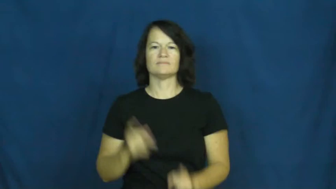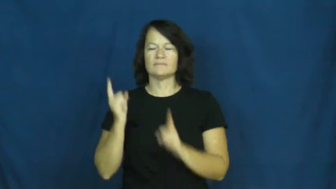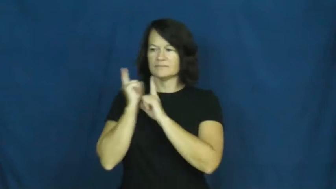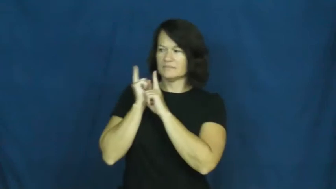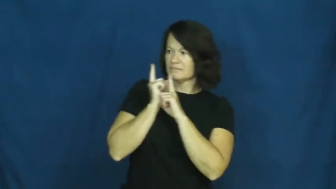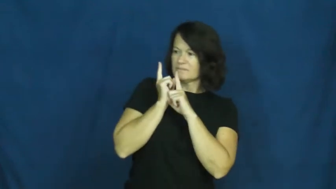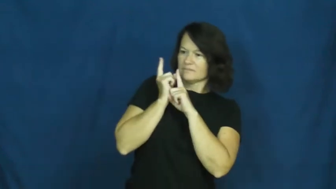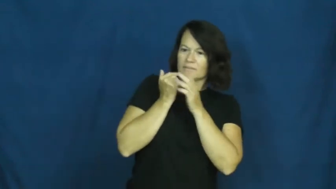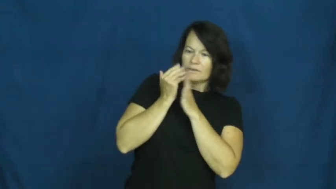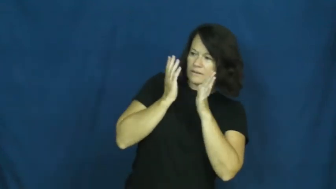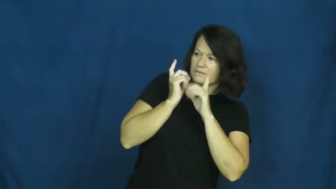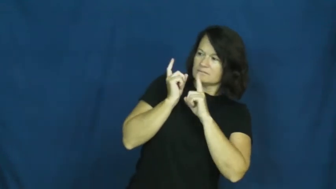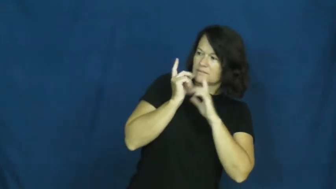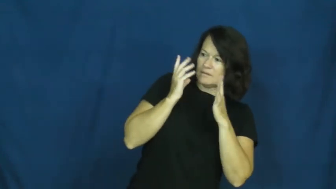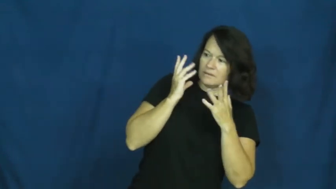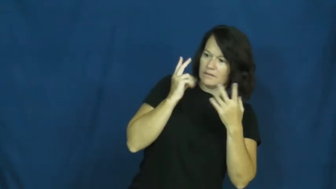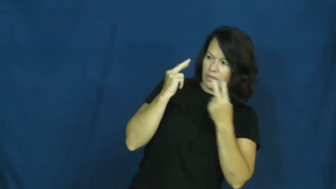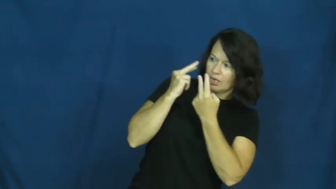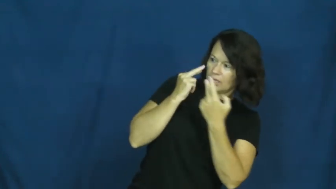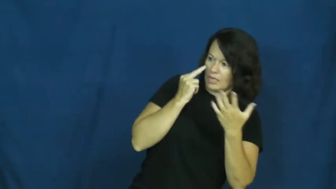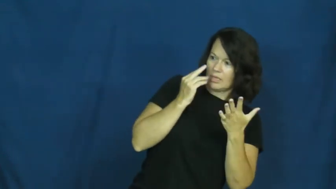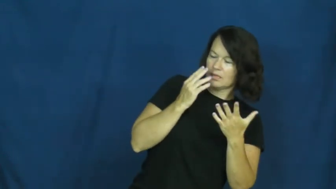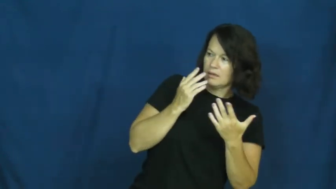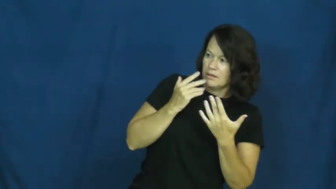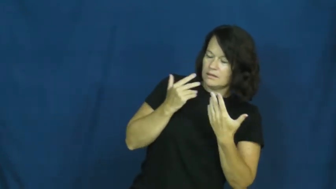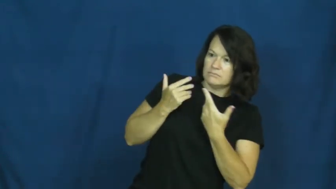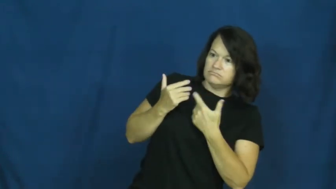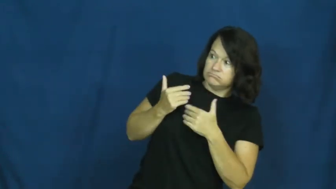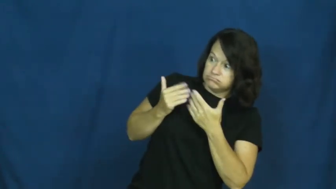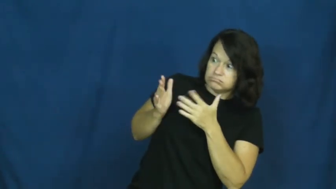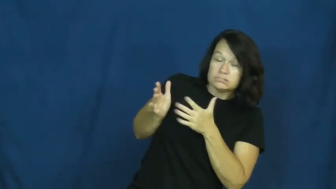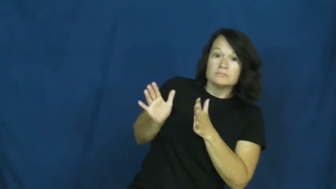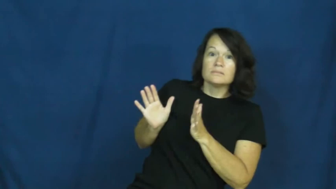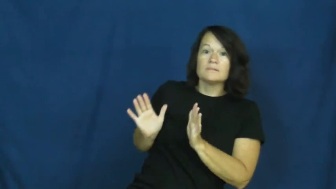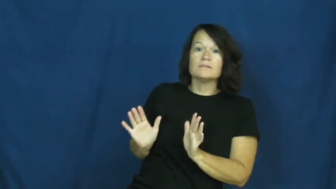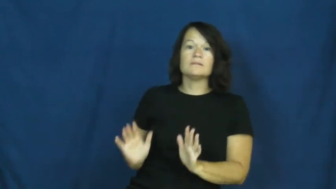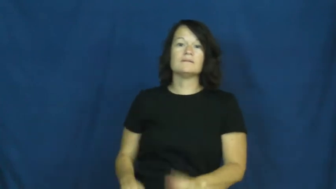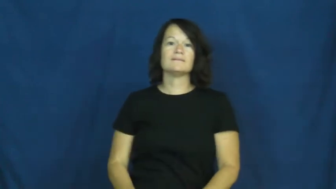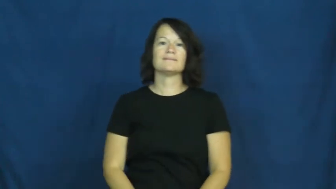breathing down my neck